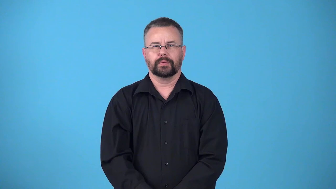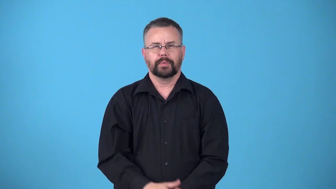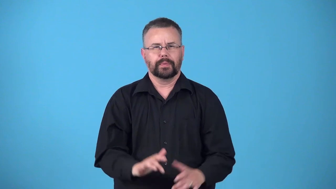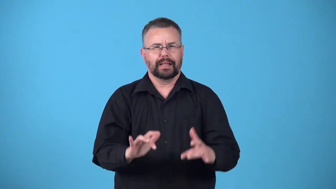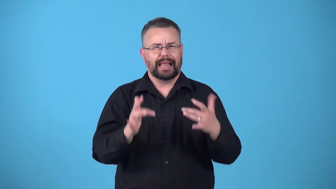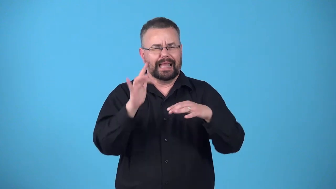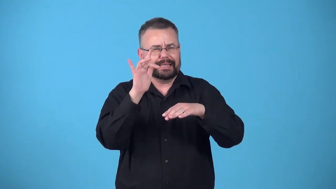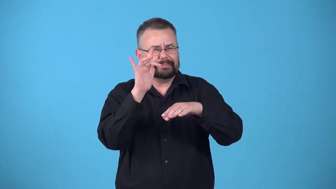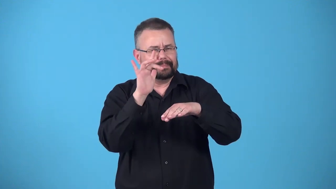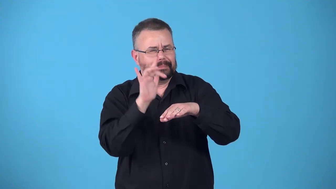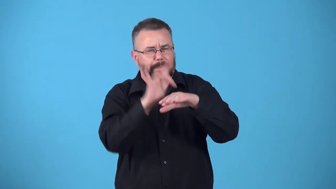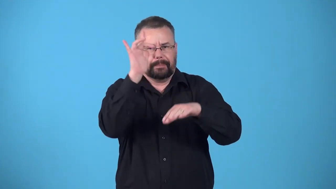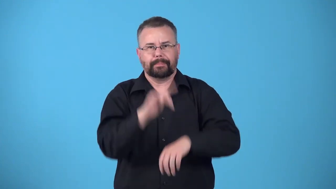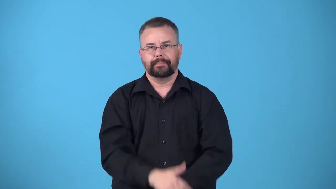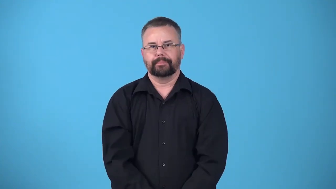brush